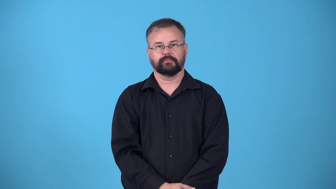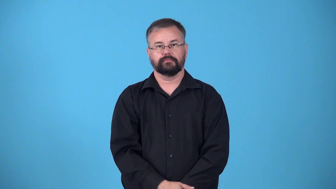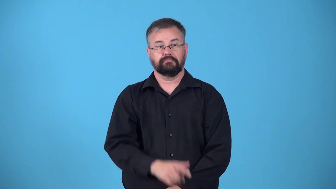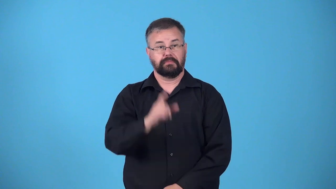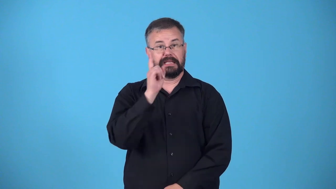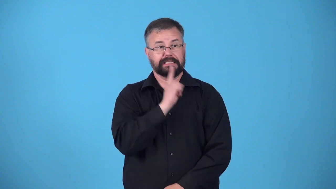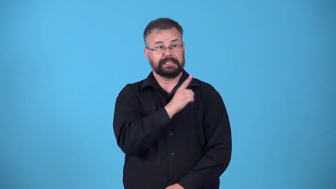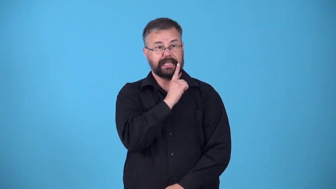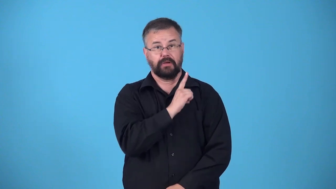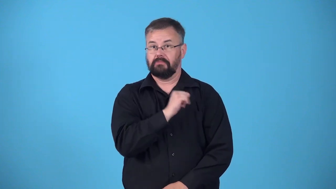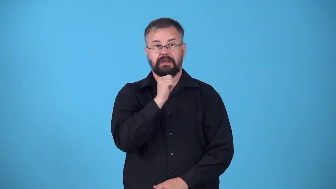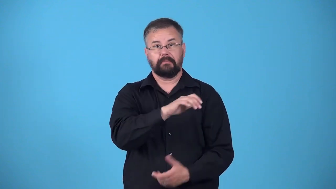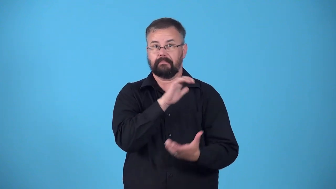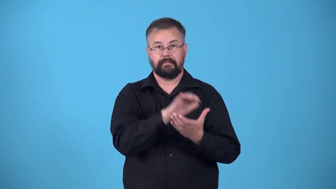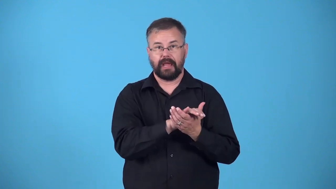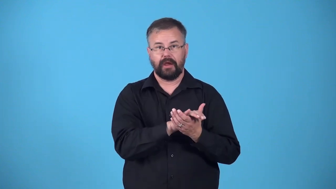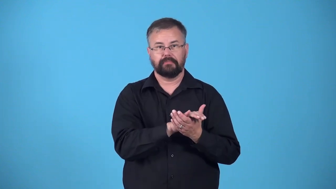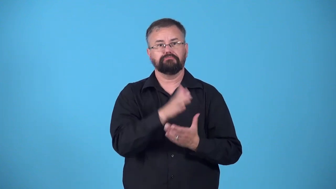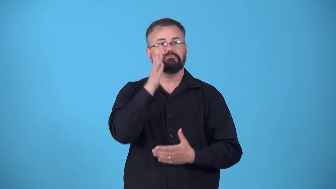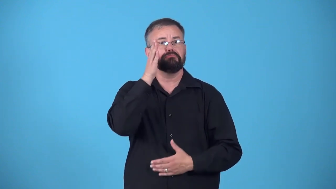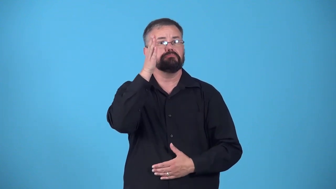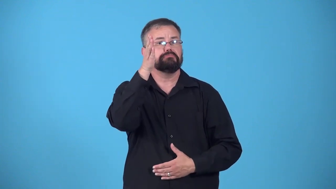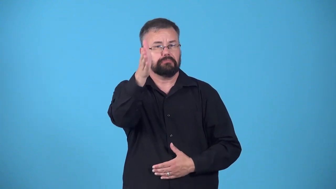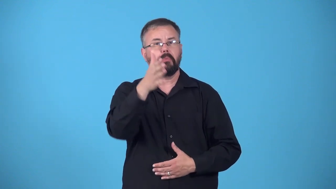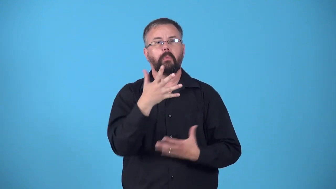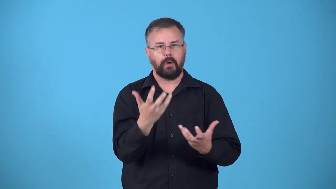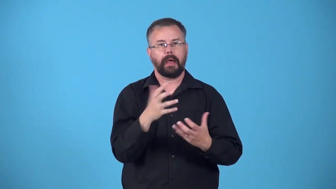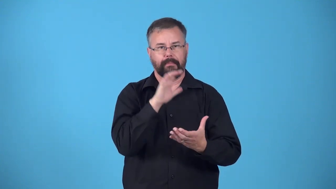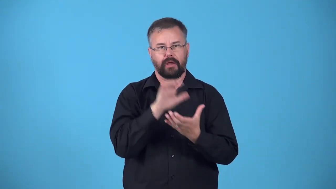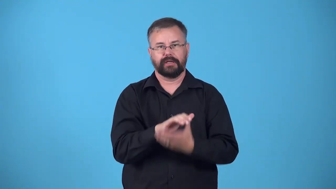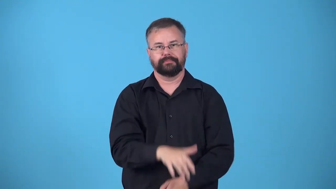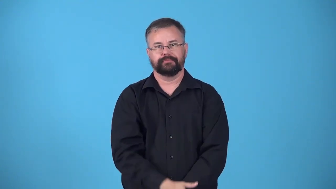eligible,available